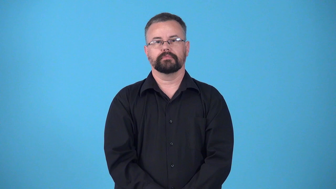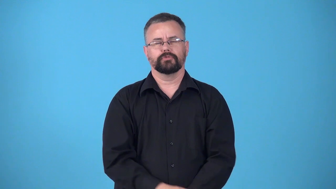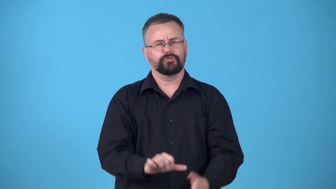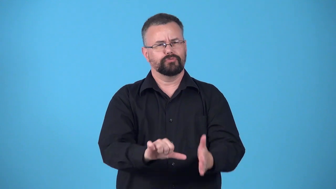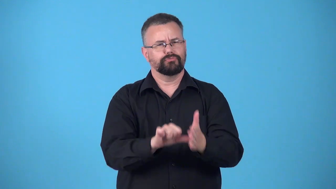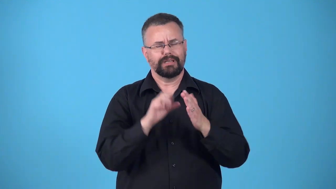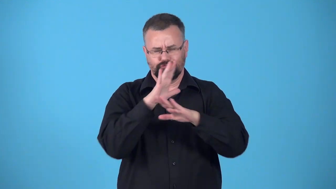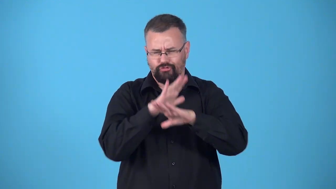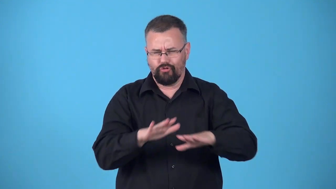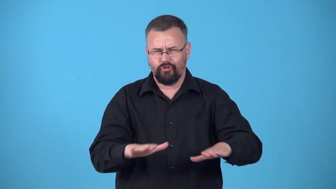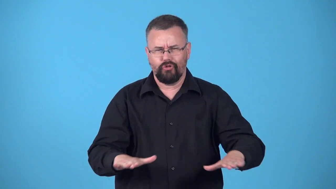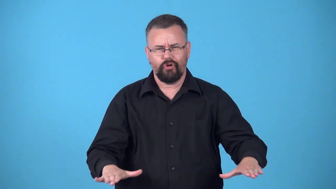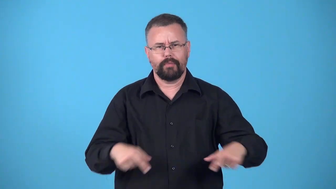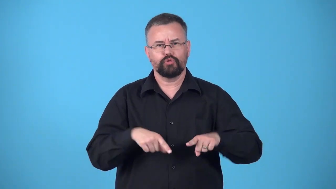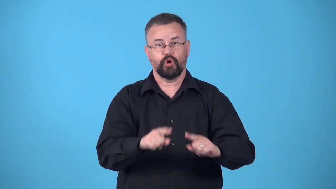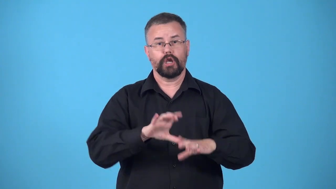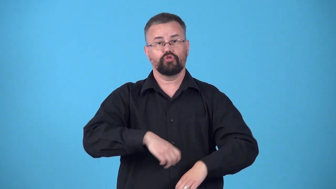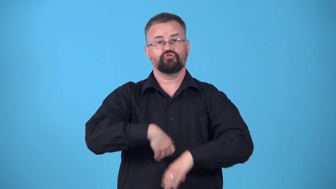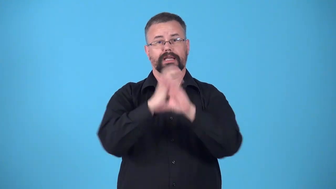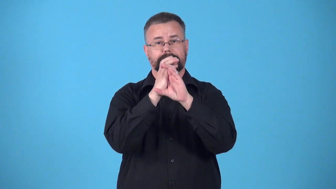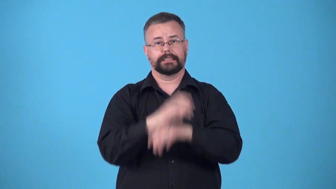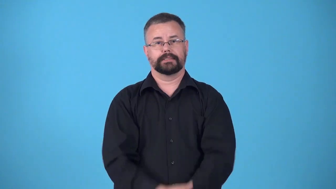dignity